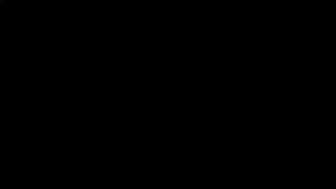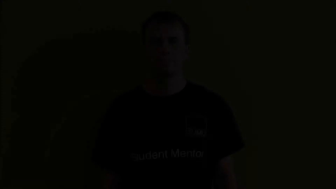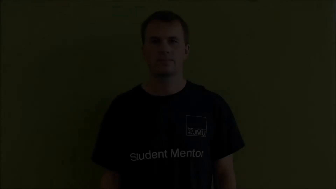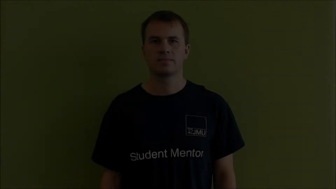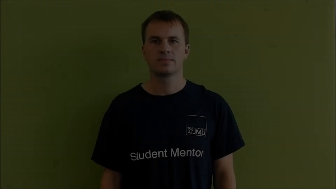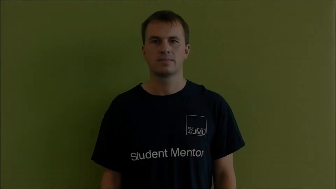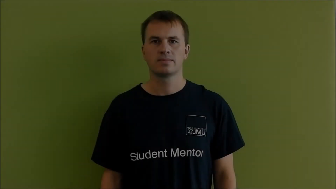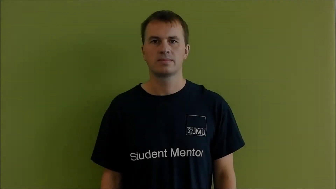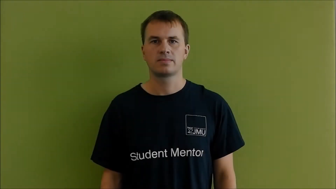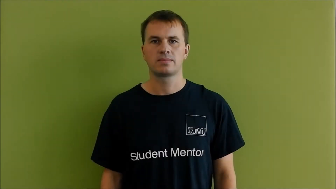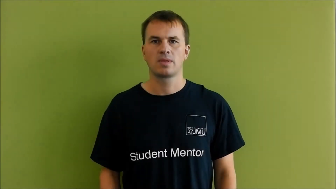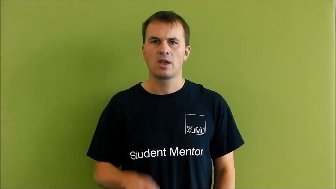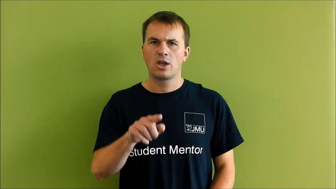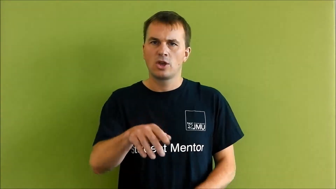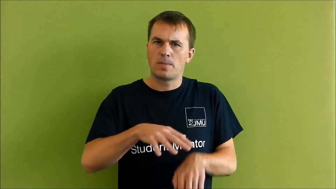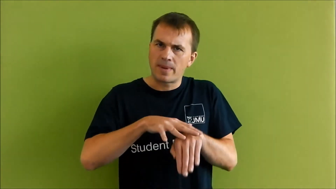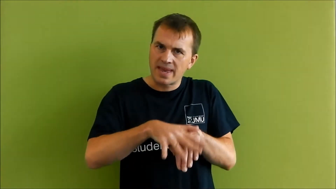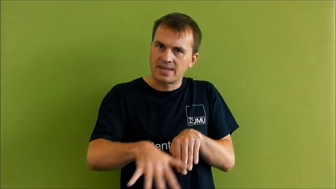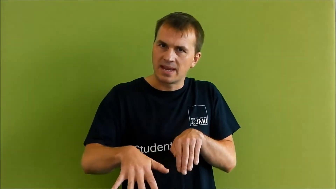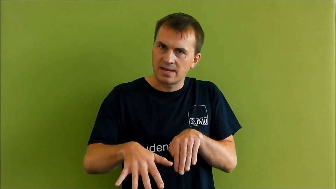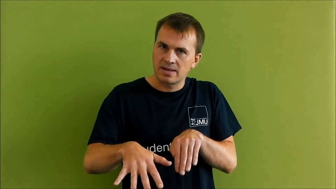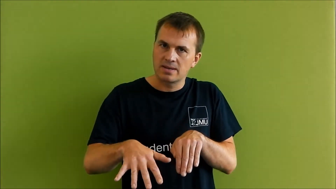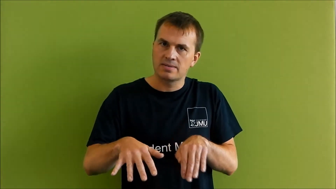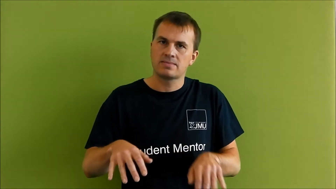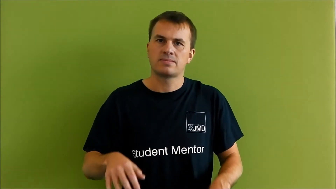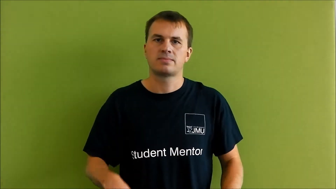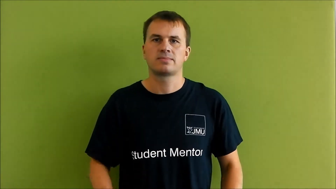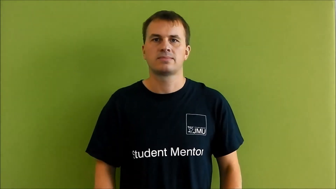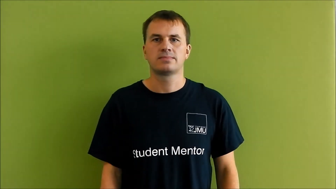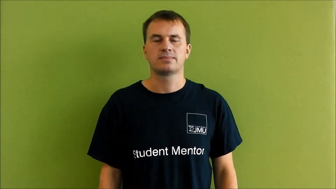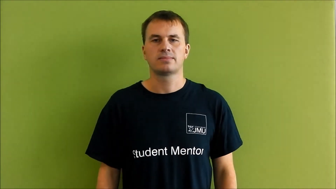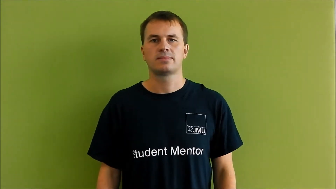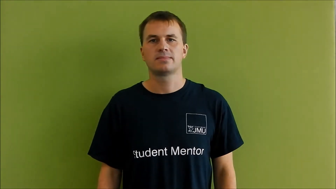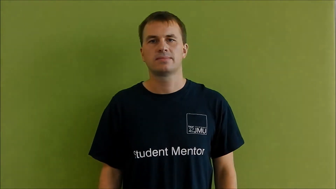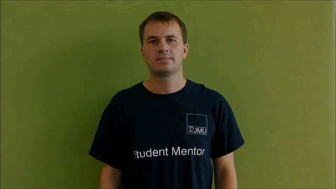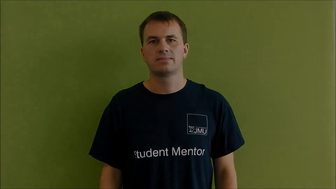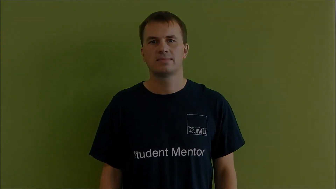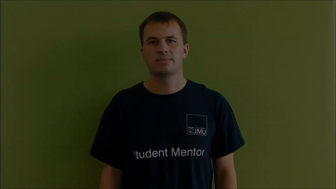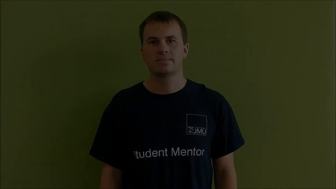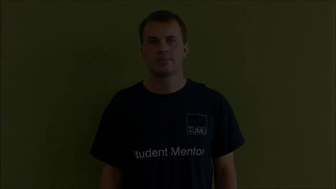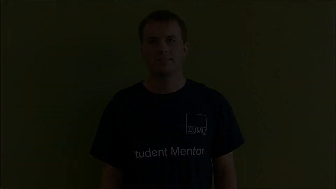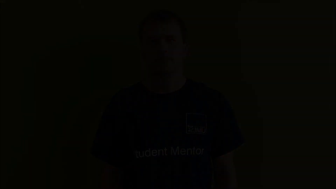Are you bleeding